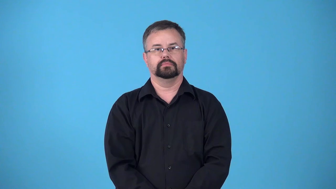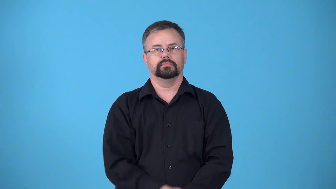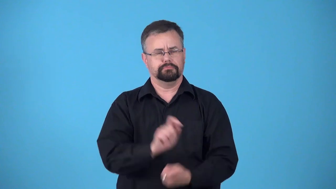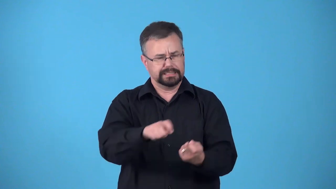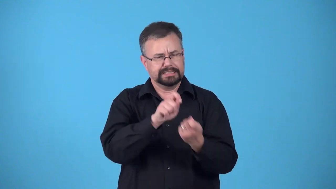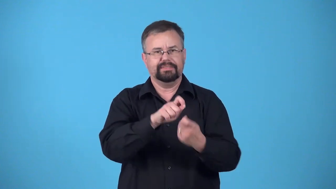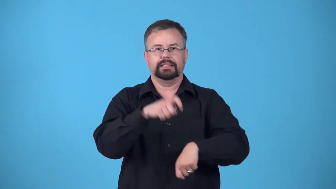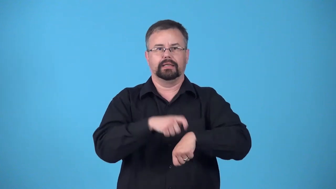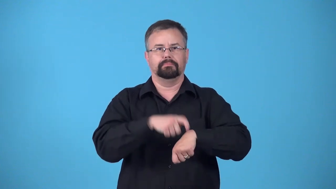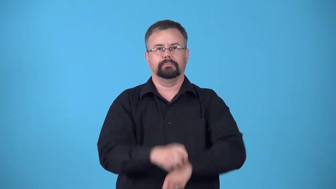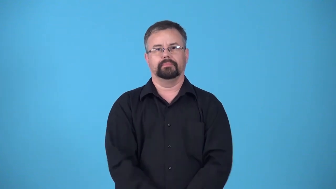by